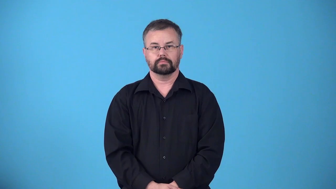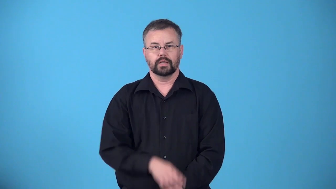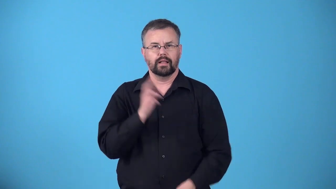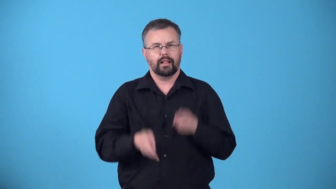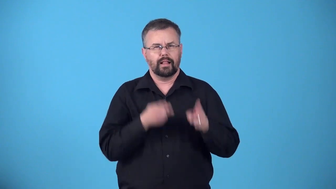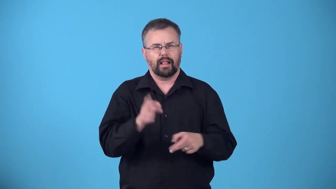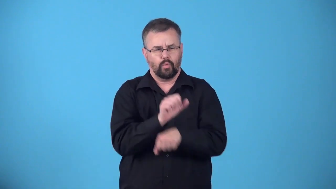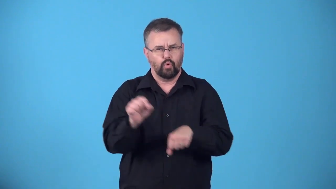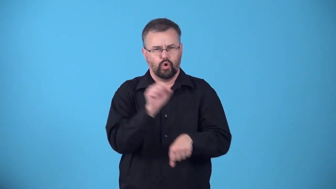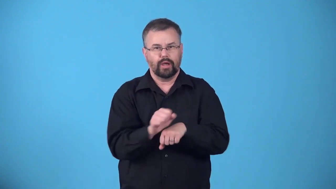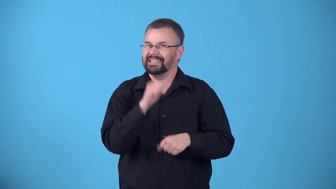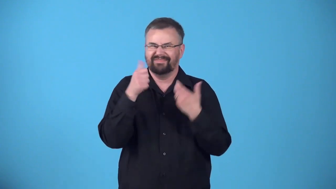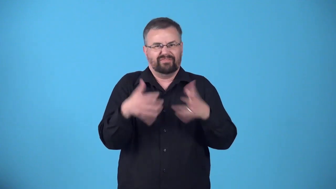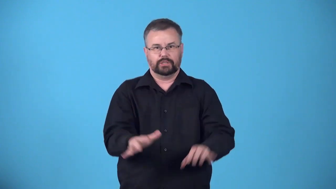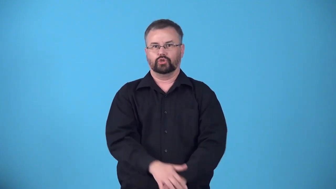a lick and a promise